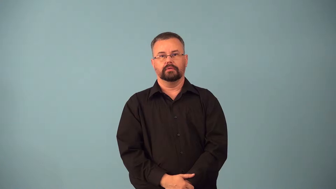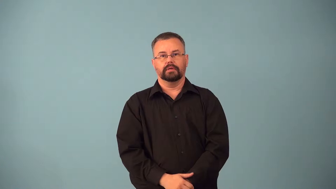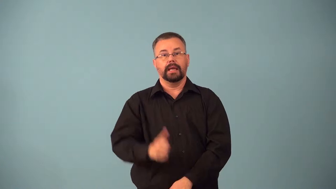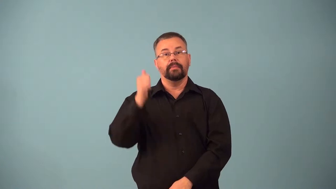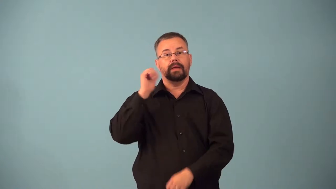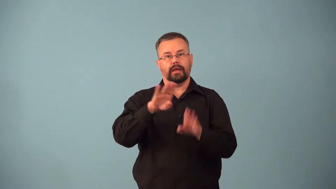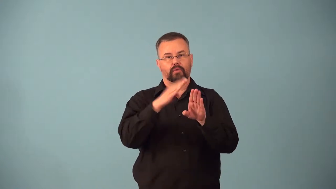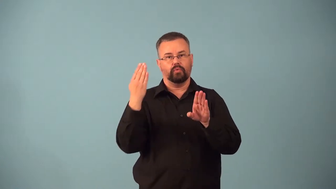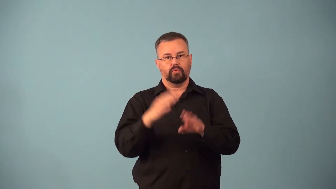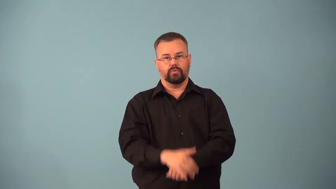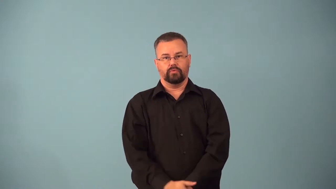backdoor